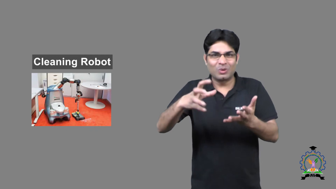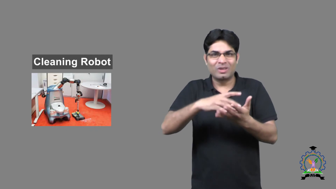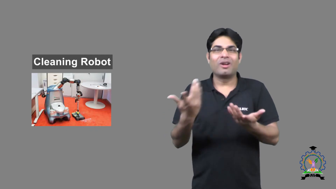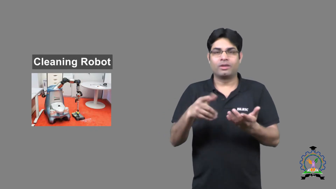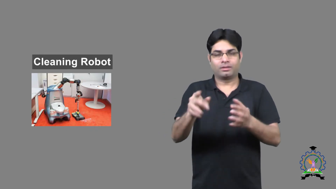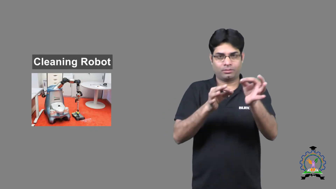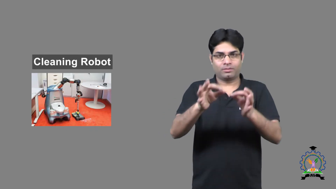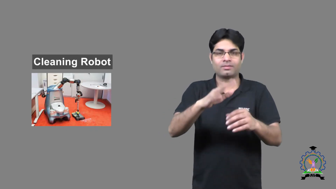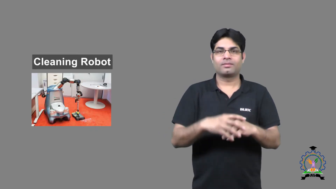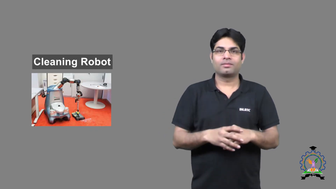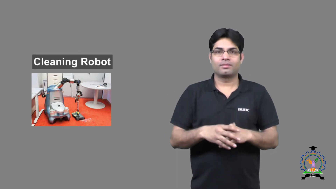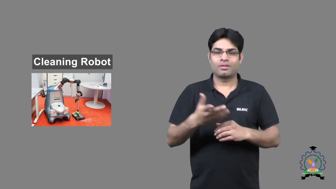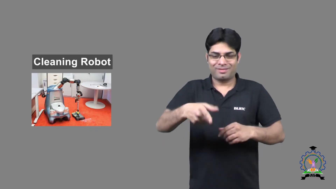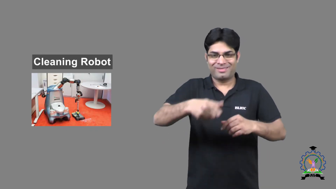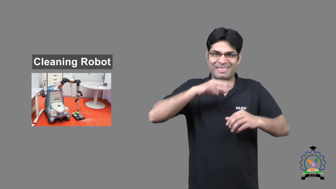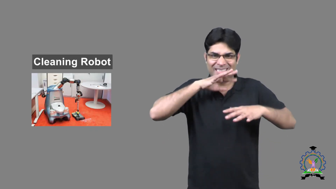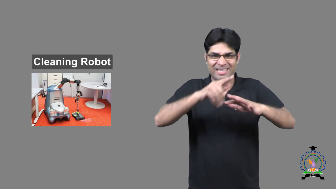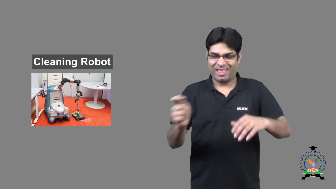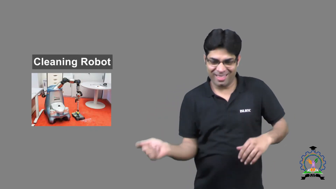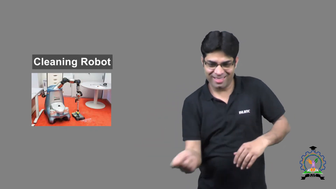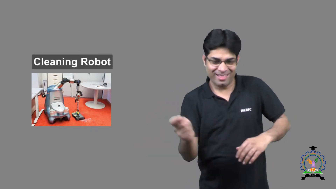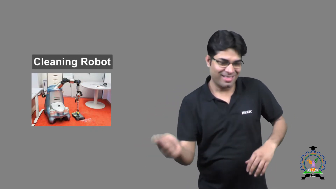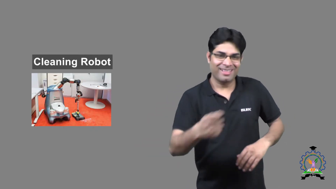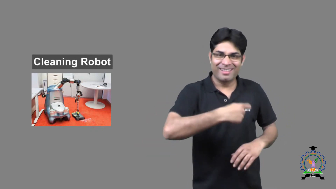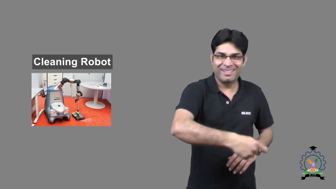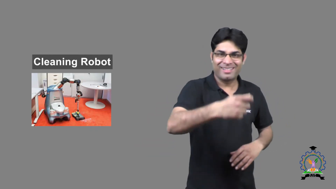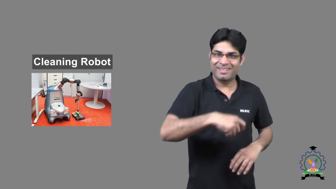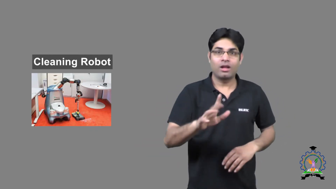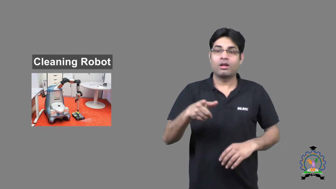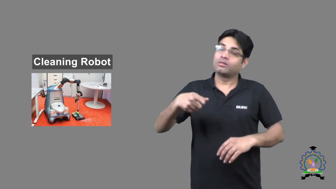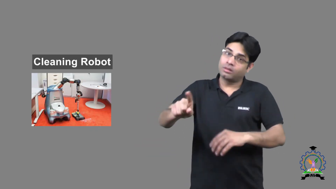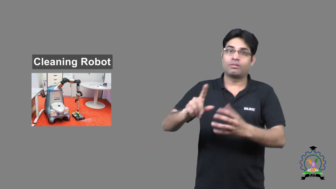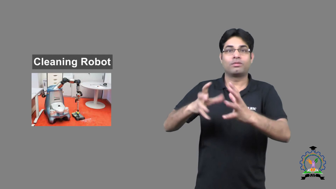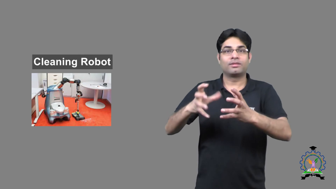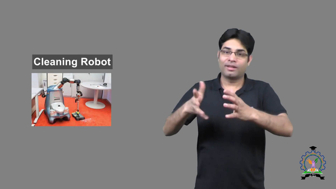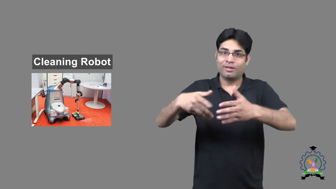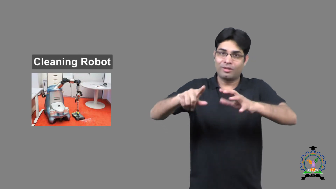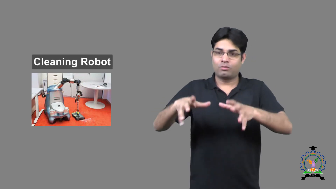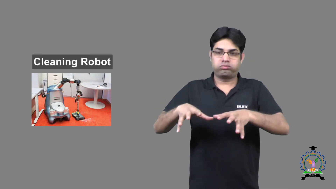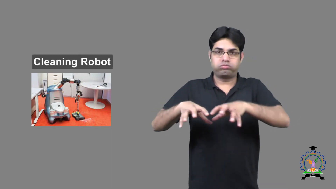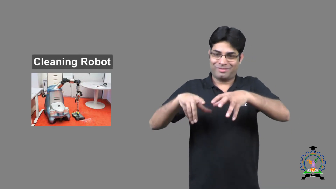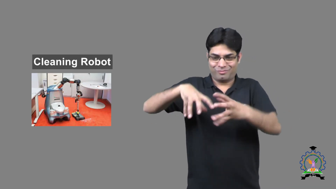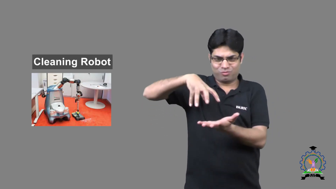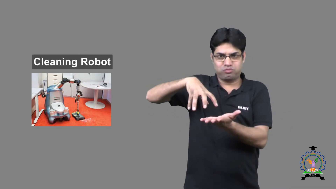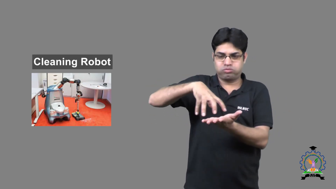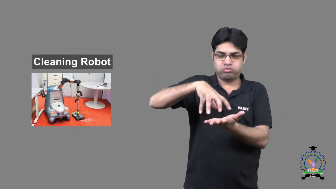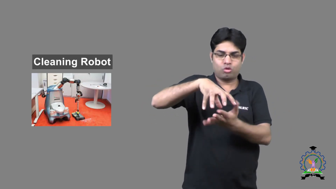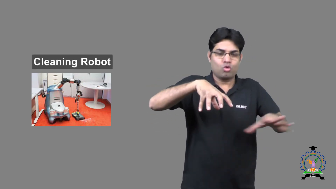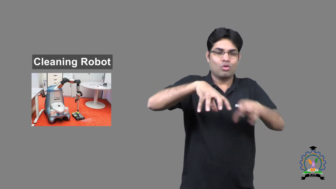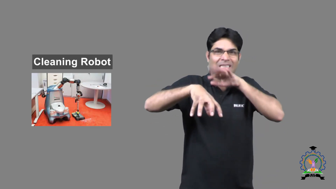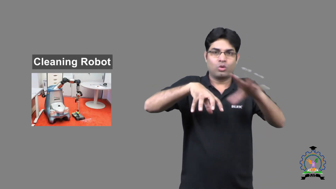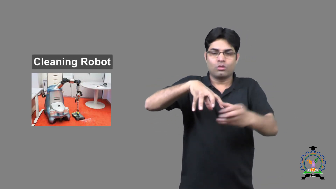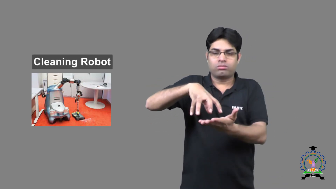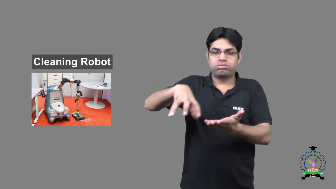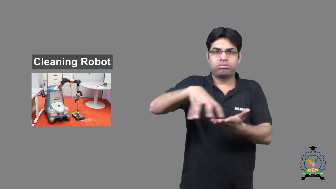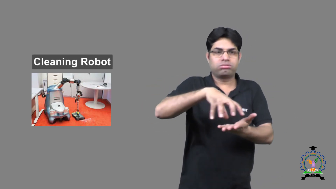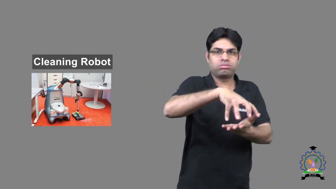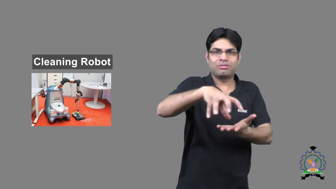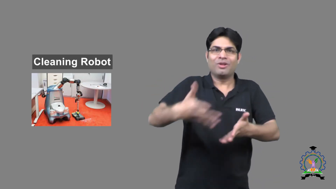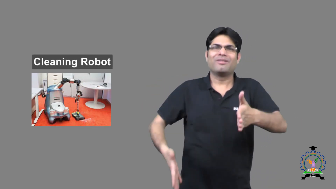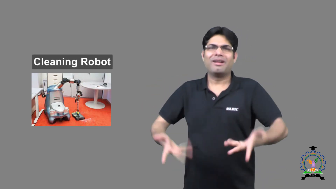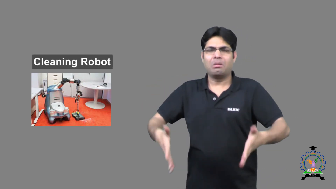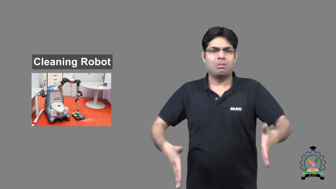Cleaning Robot